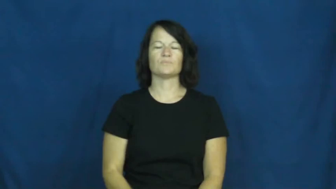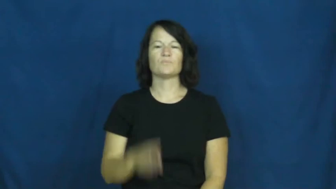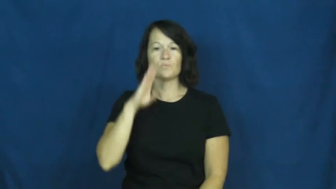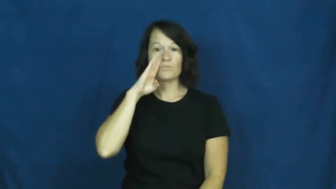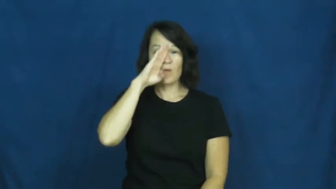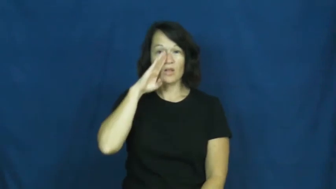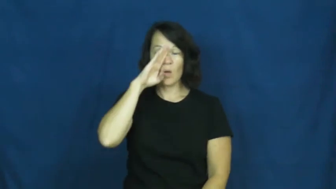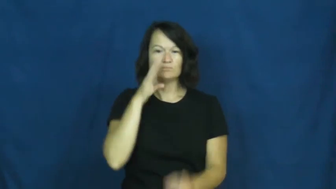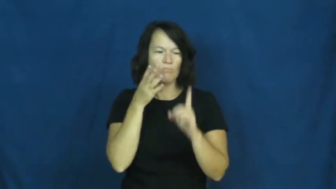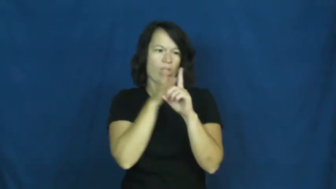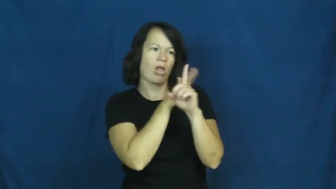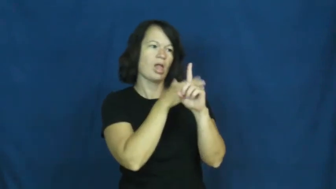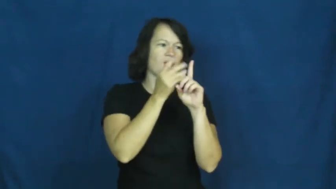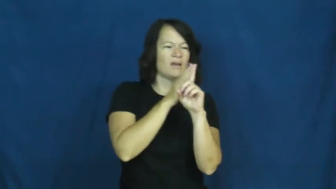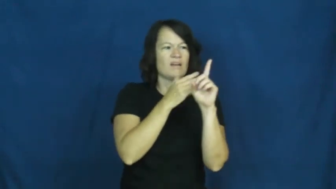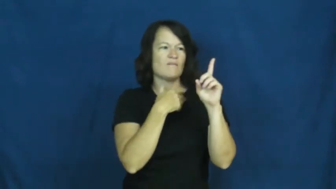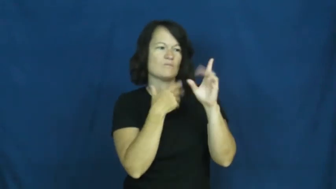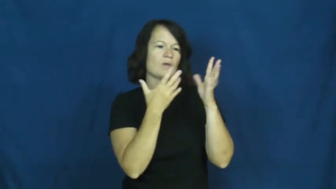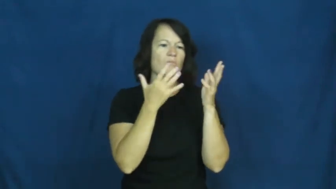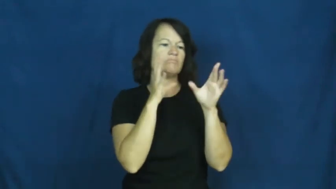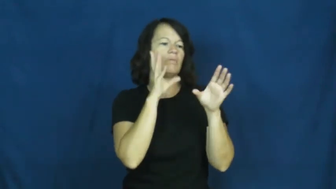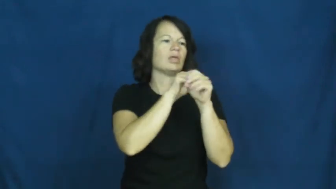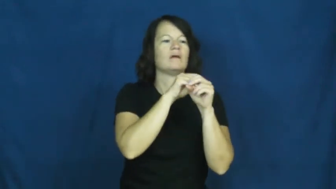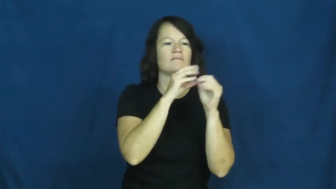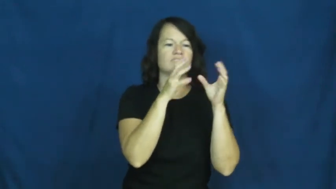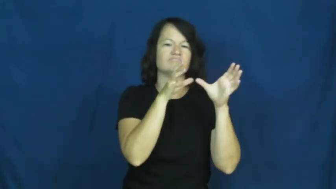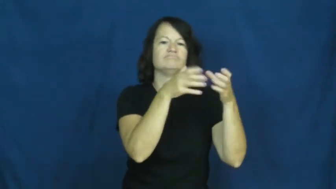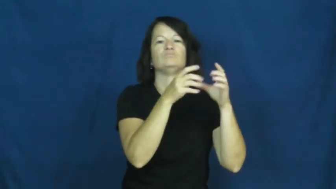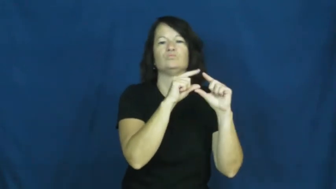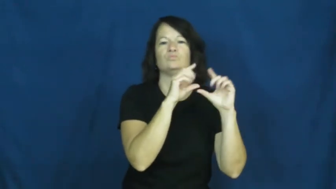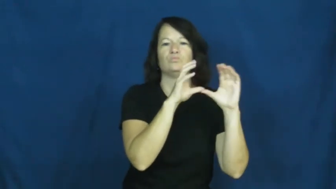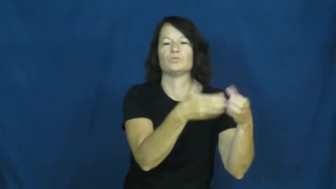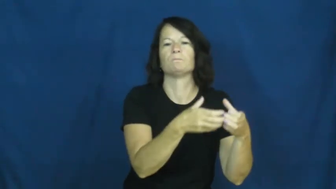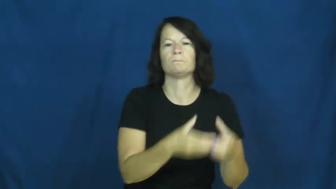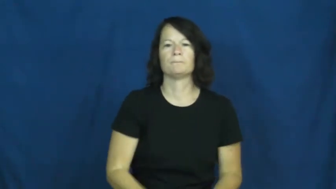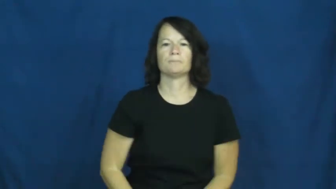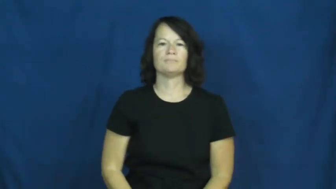brown nose